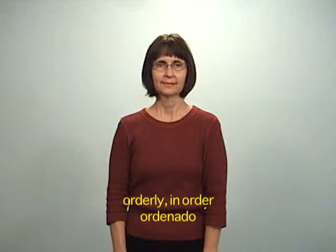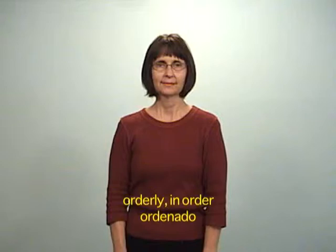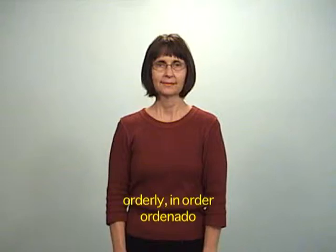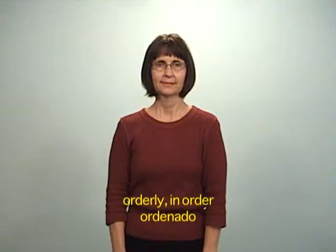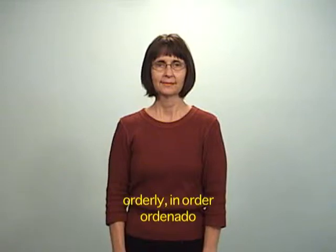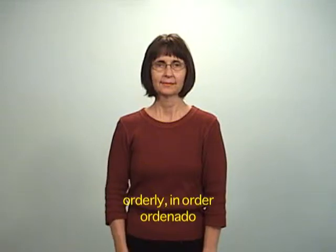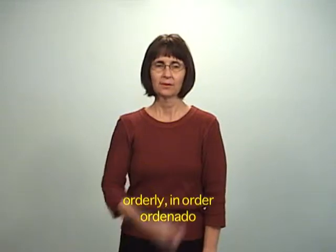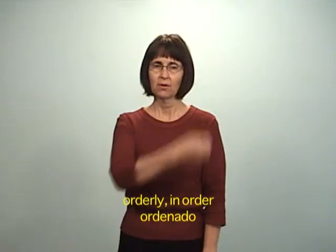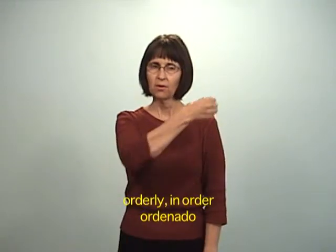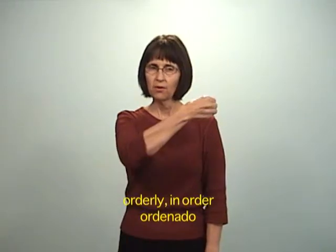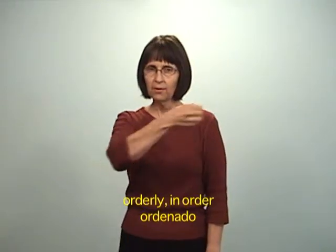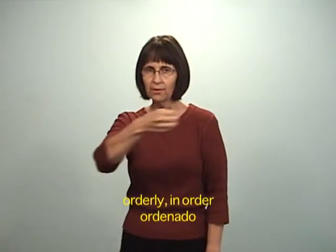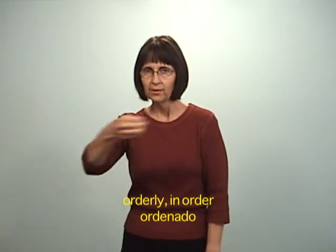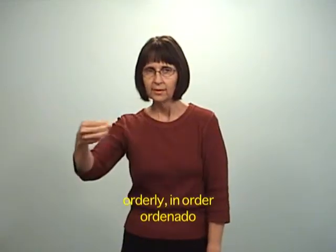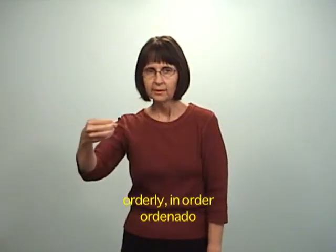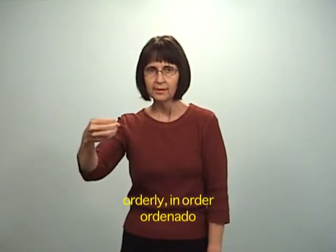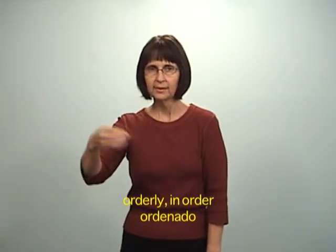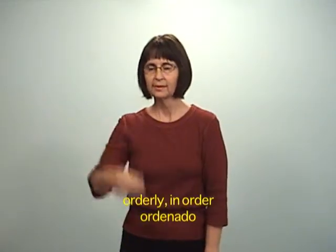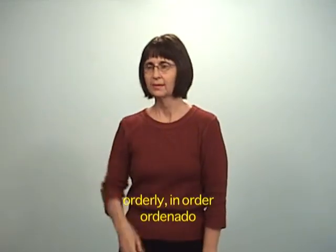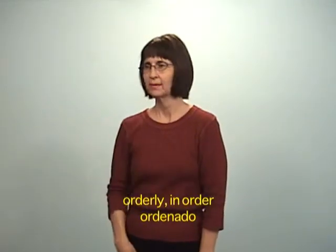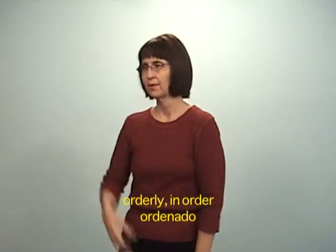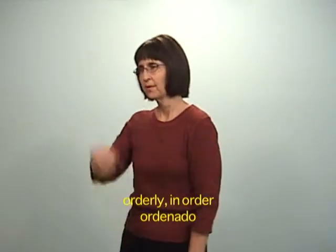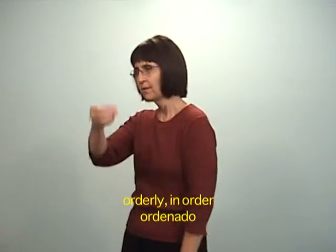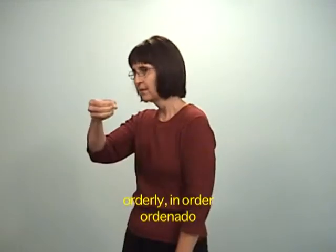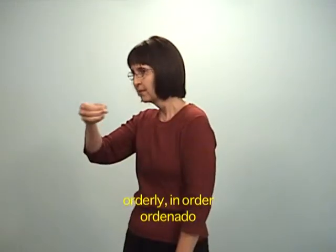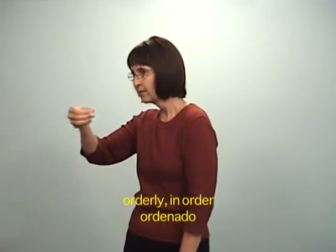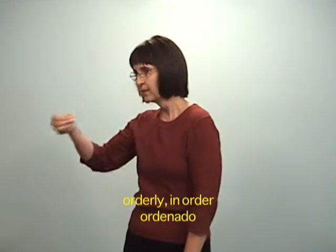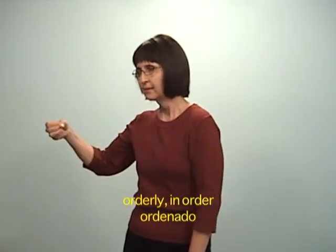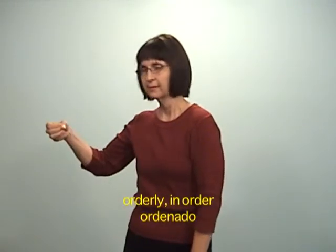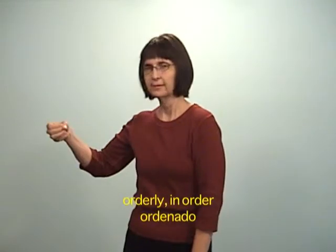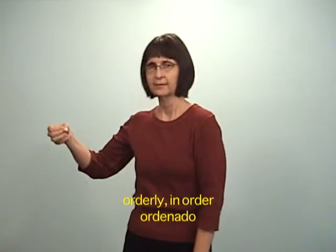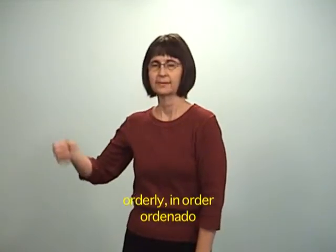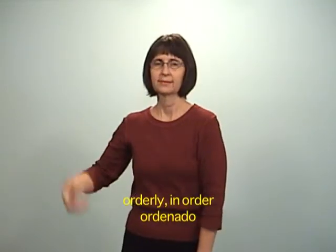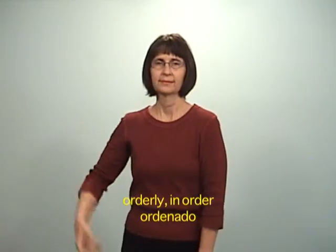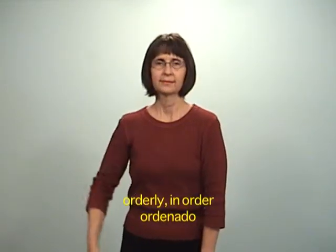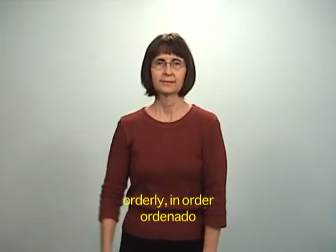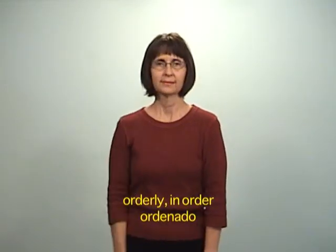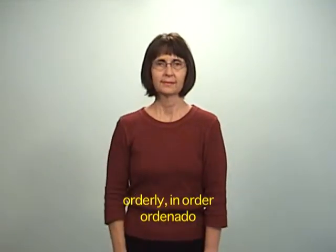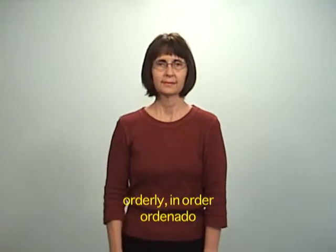Orderly, in order